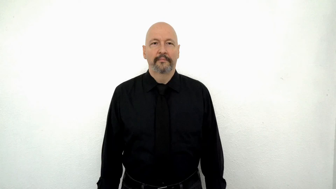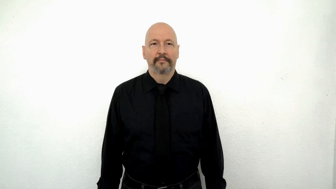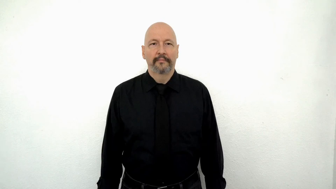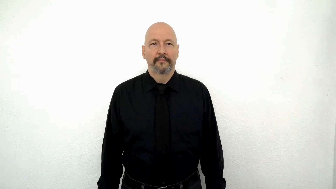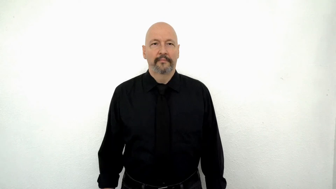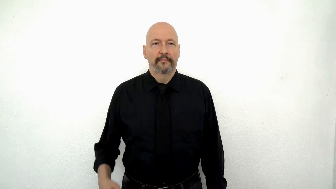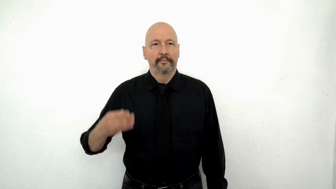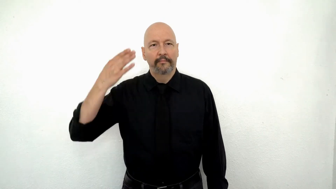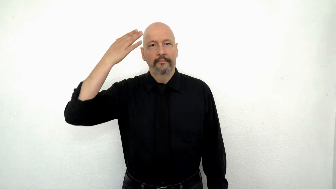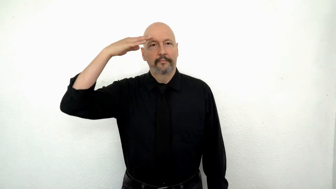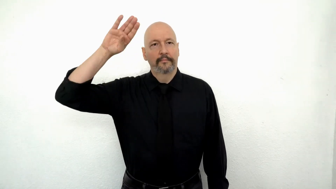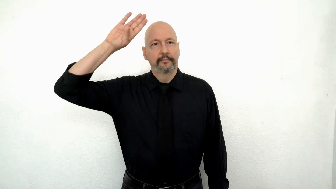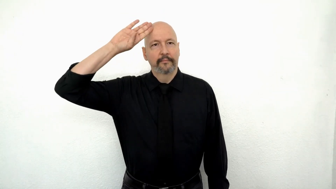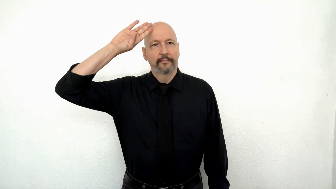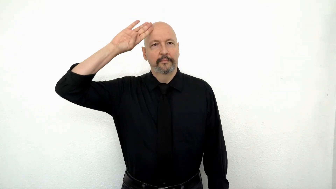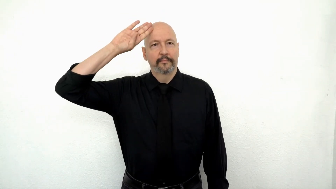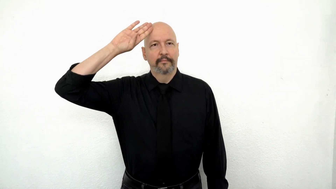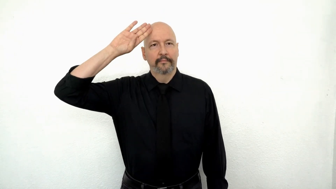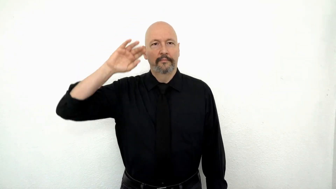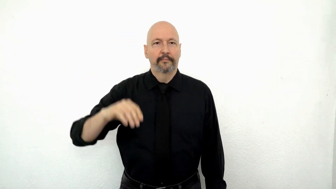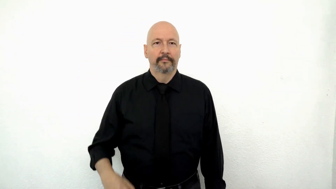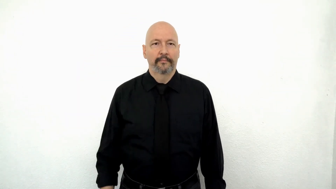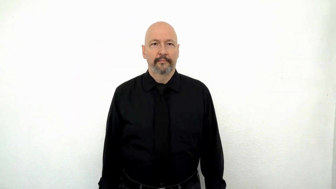AUSTRALIA [hat version / archaic]